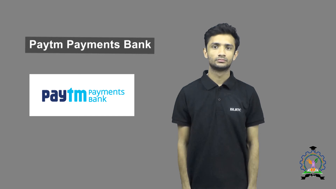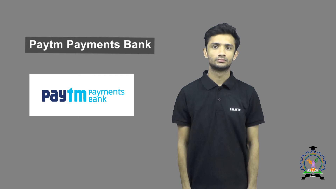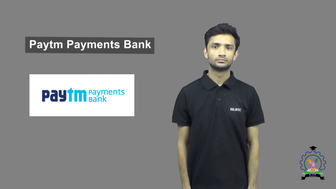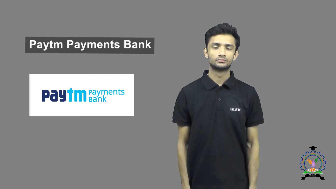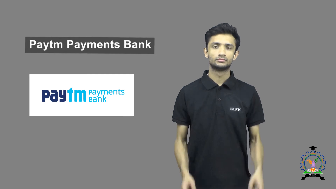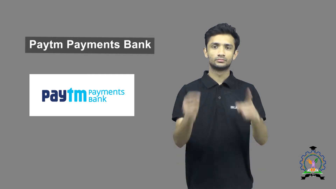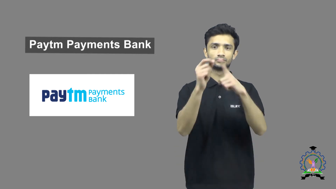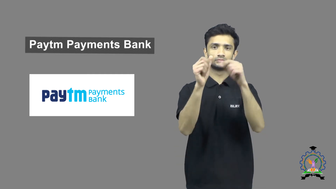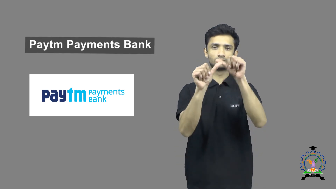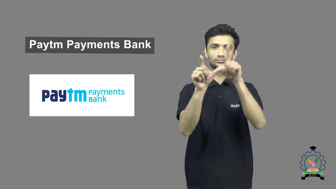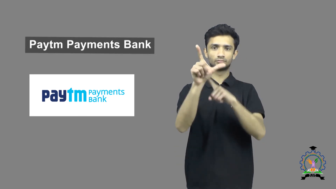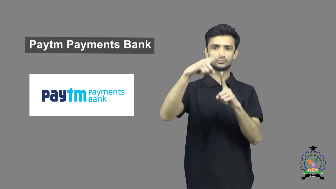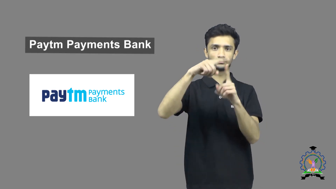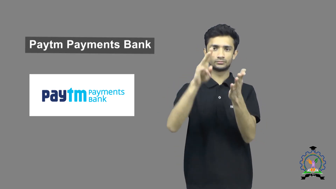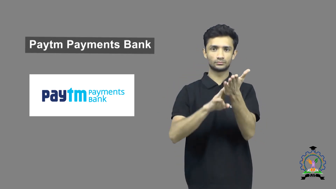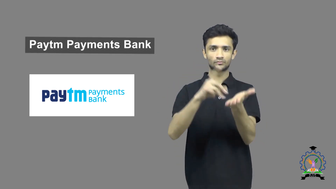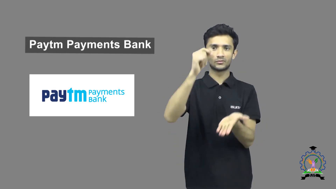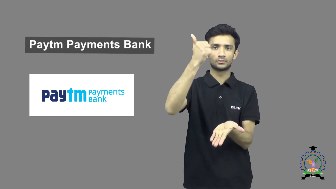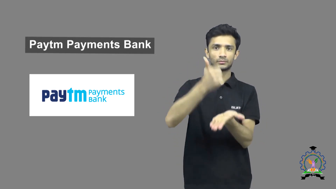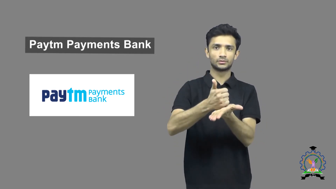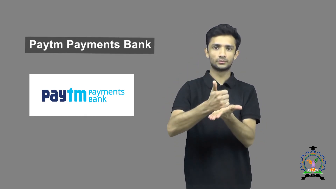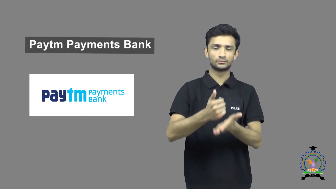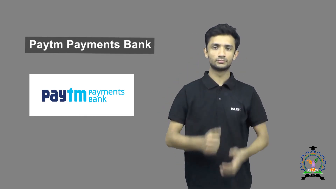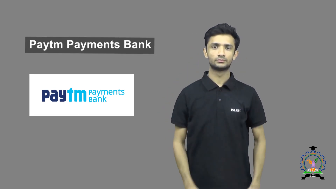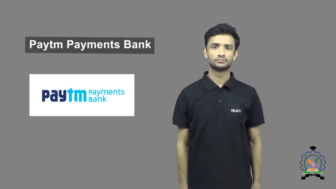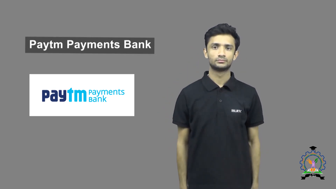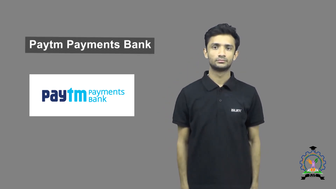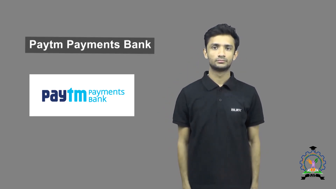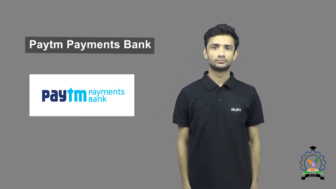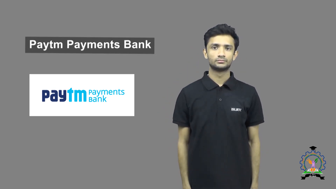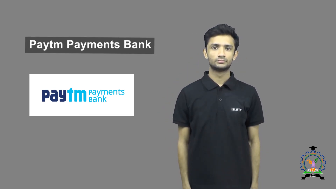Paytm Payments Bank